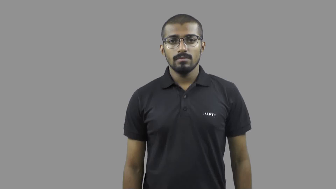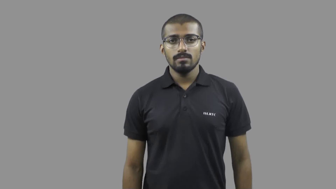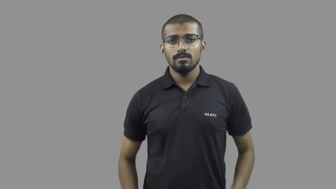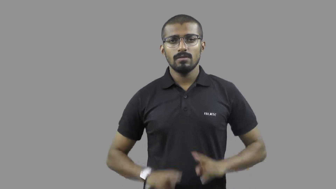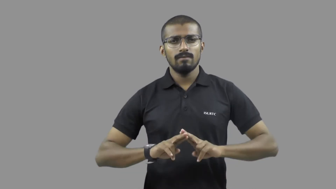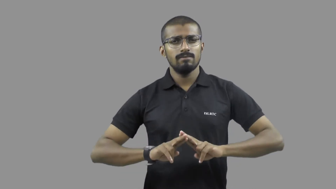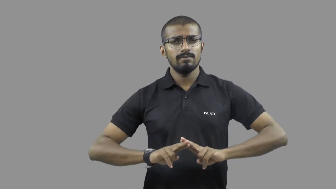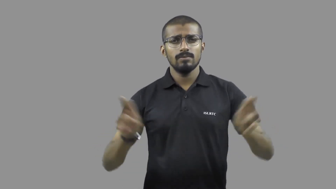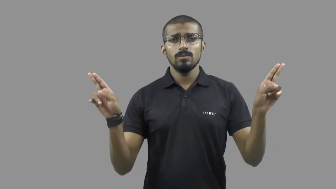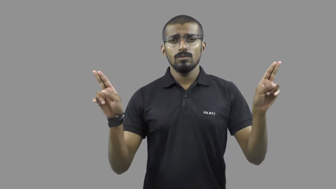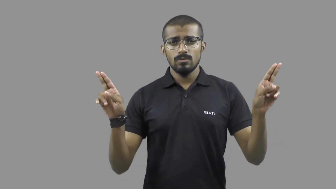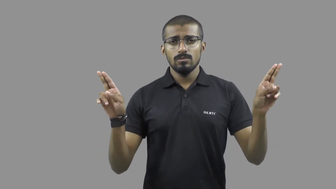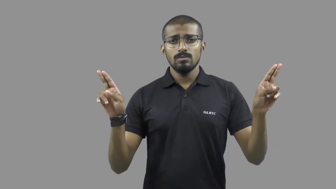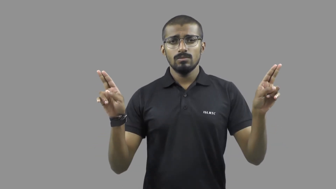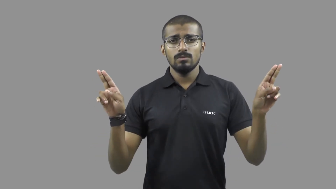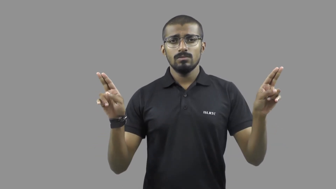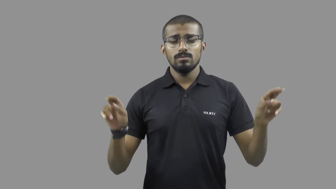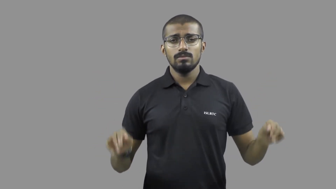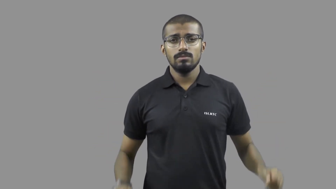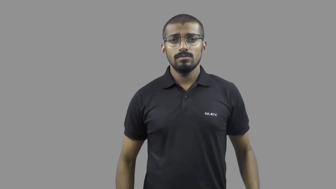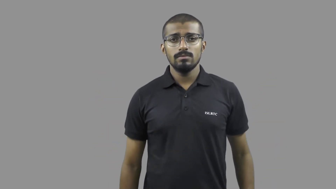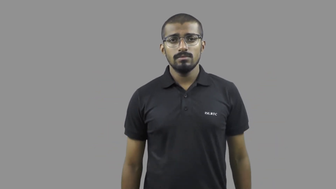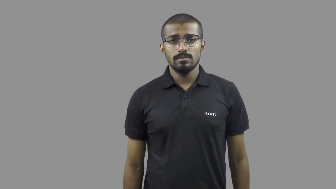Full